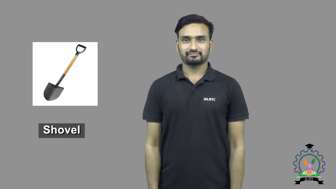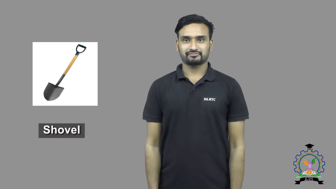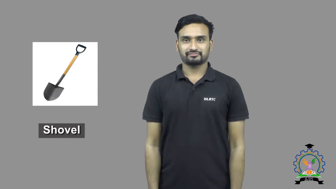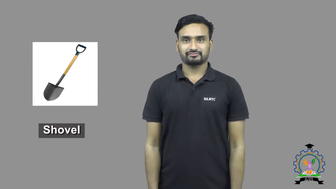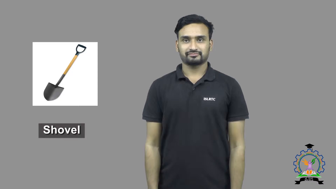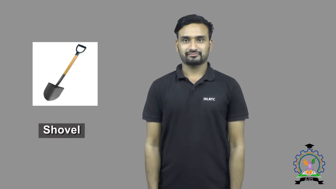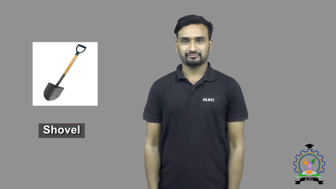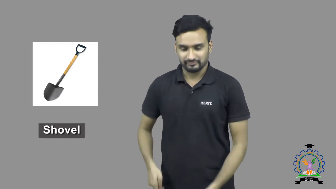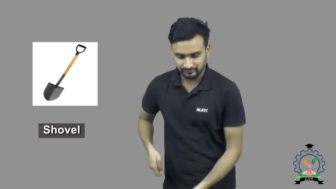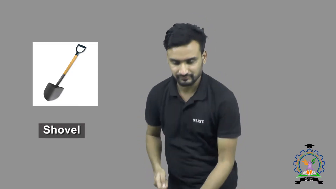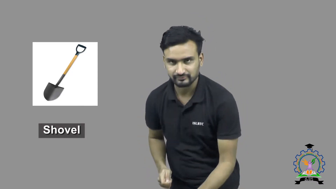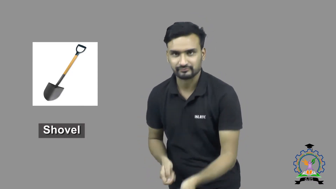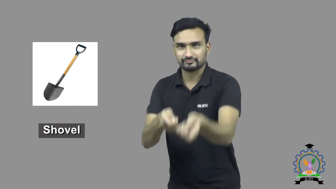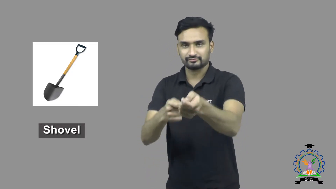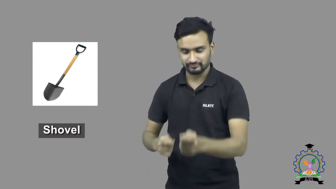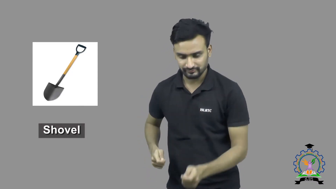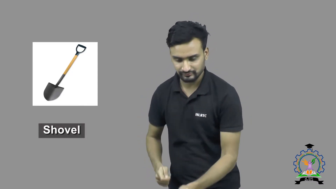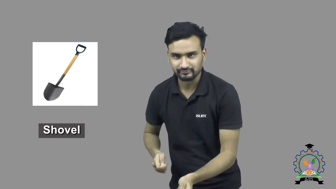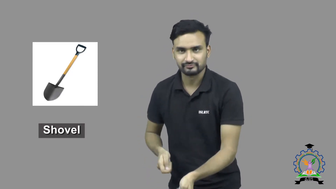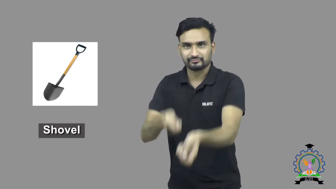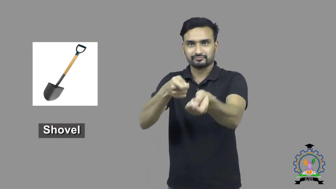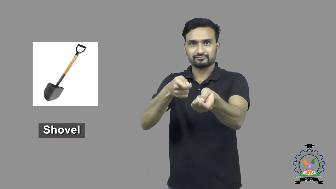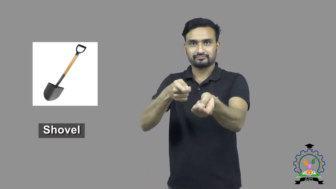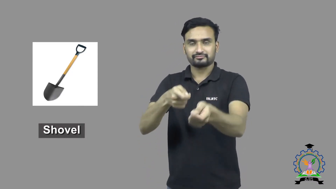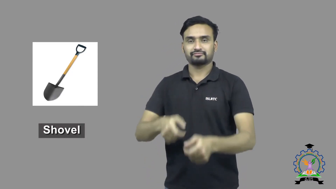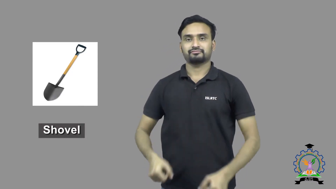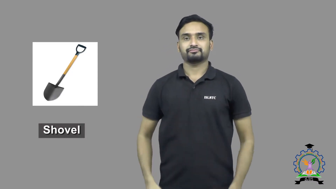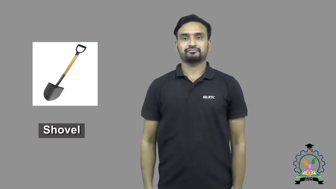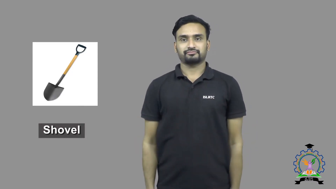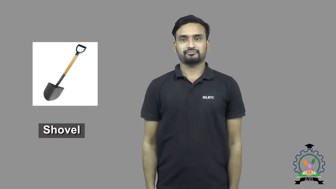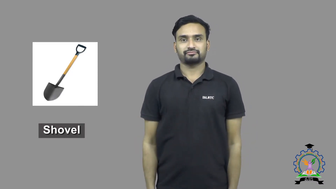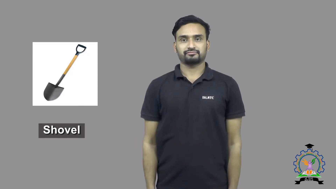Shovel